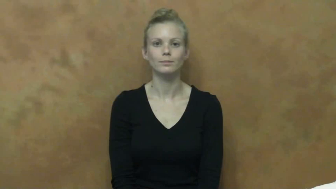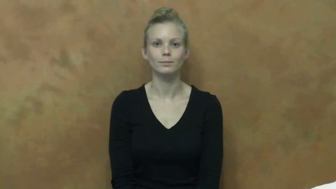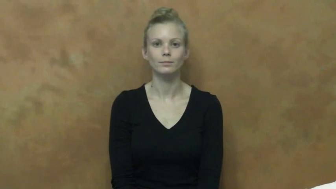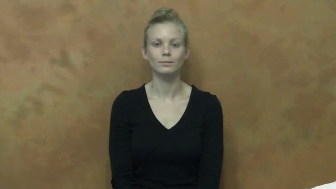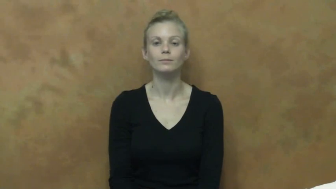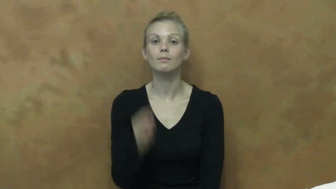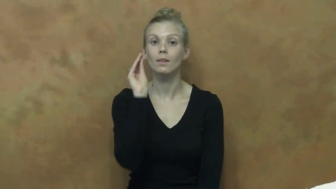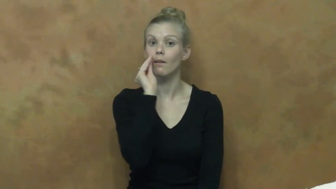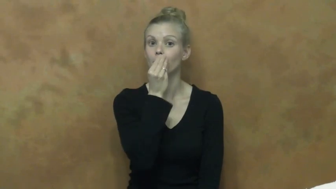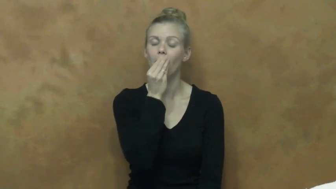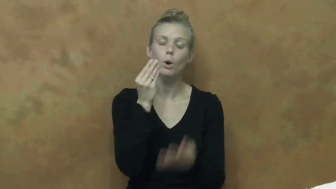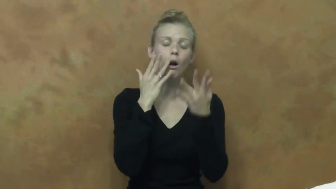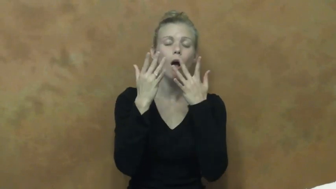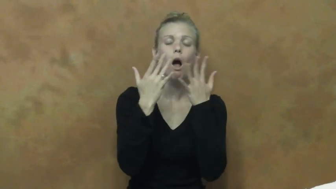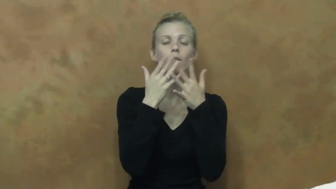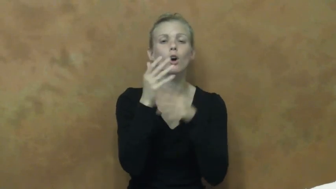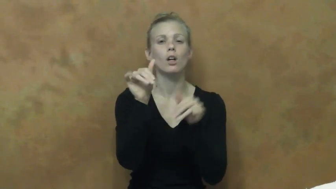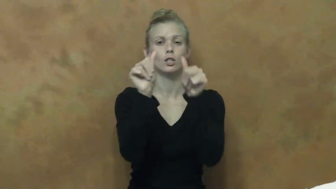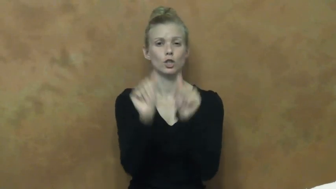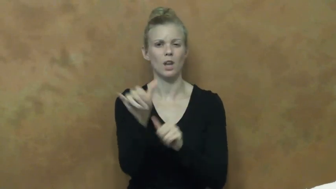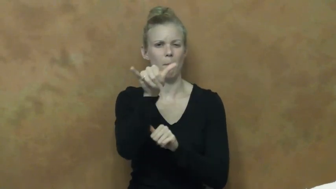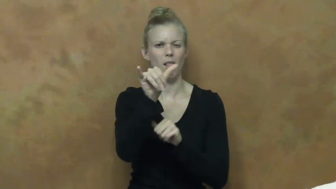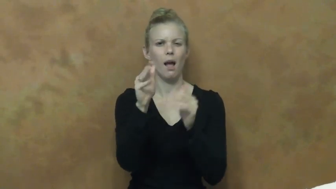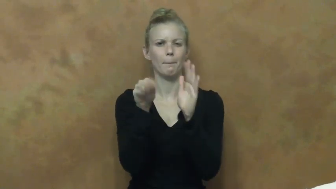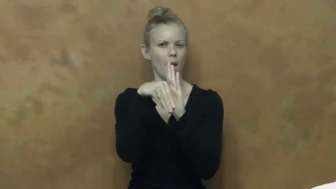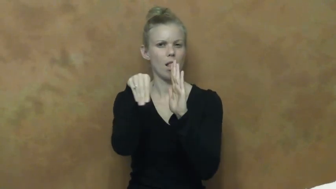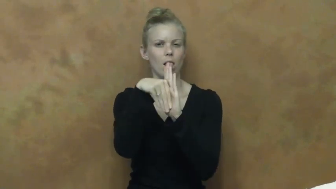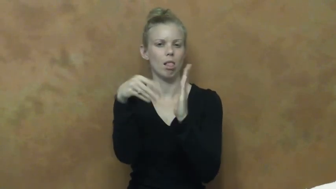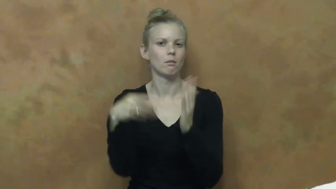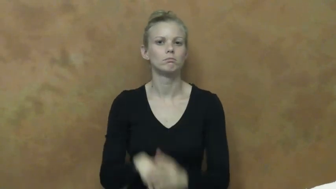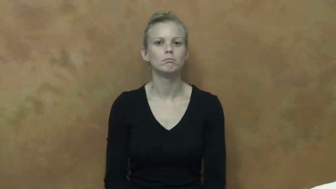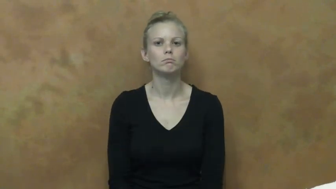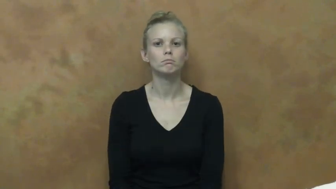bell flower